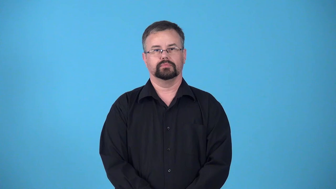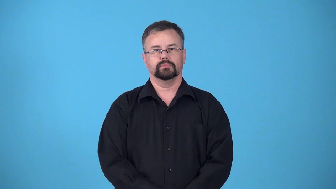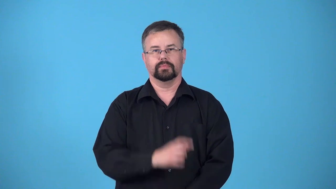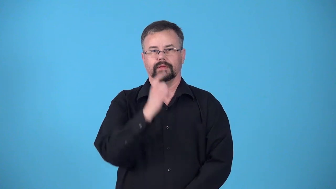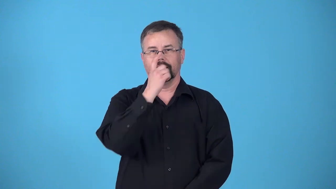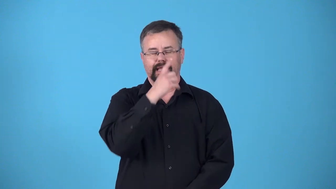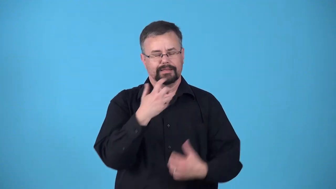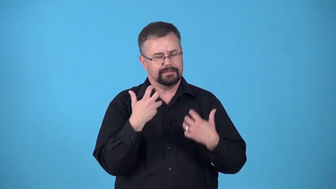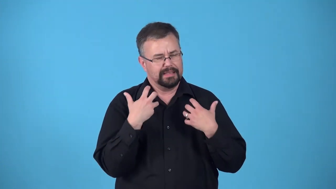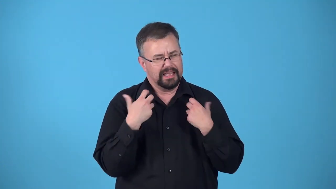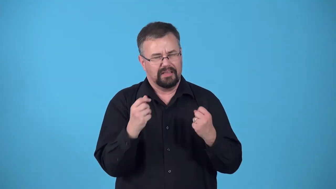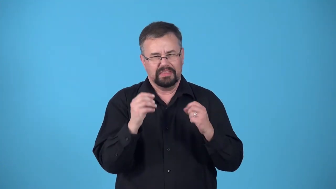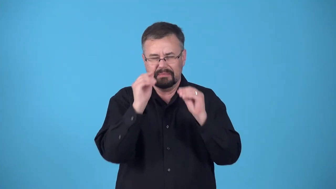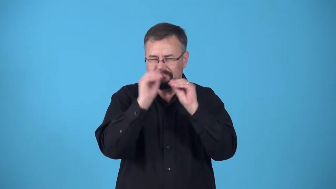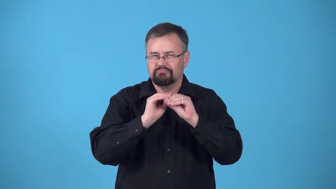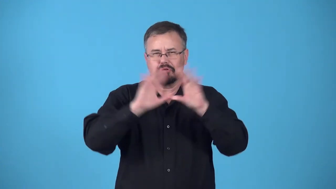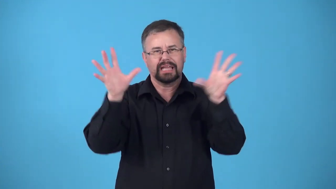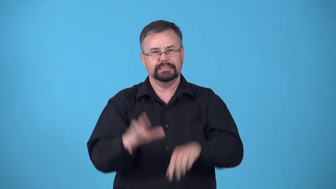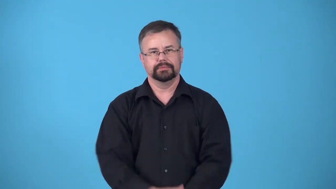clear